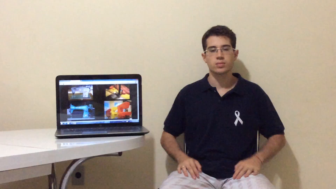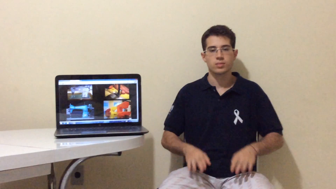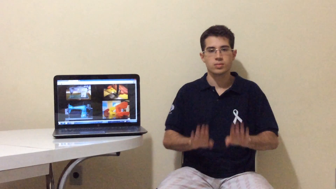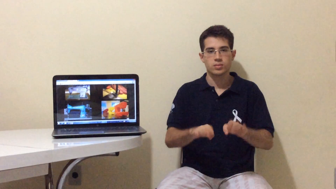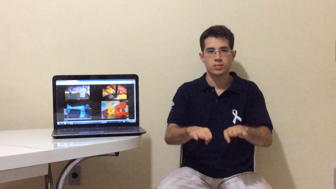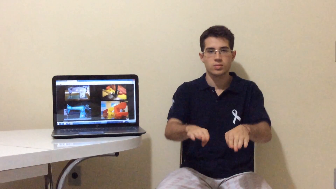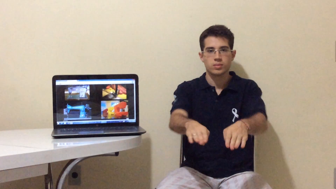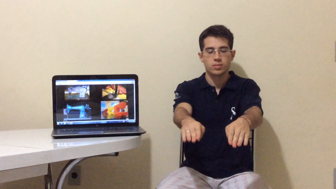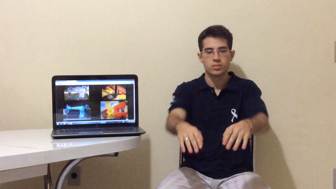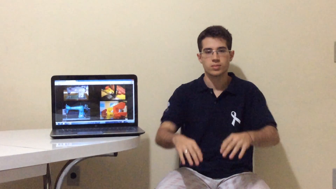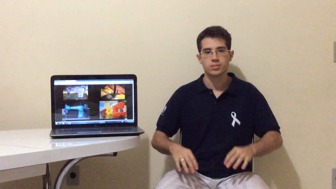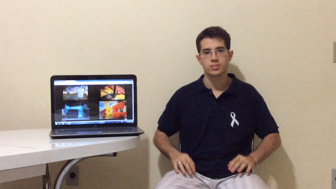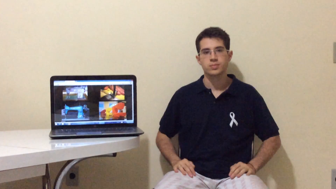sewingmachine